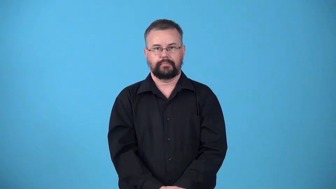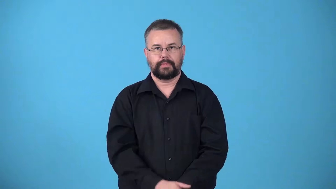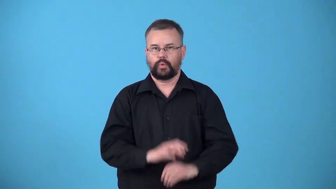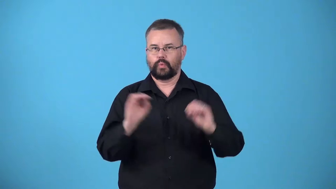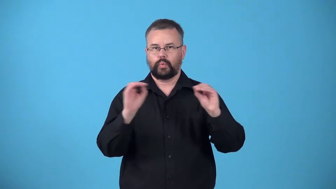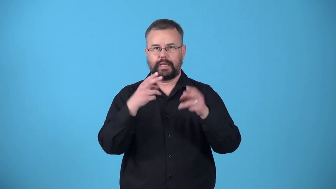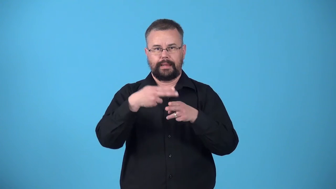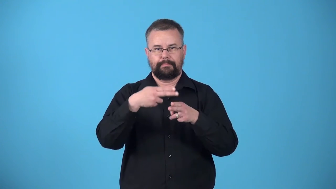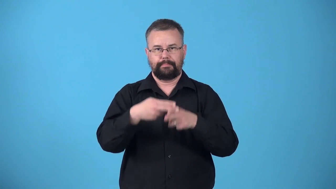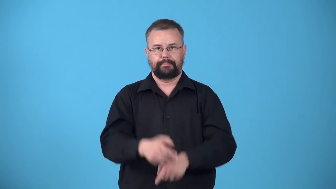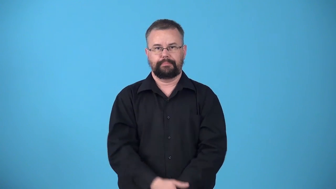unnamed